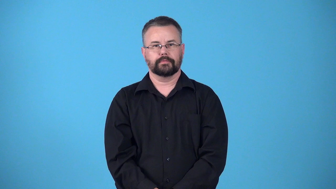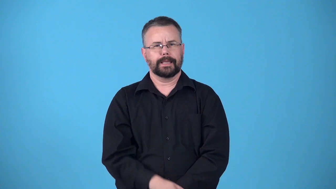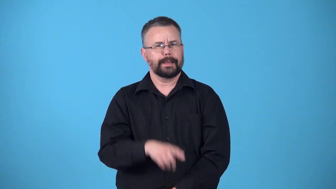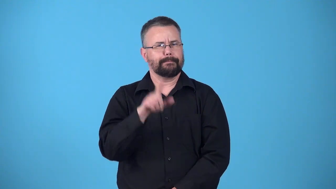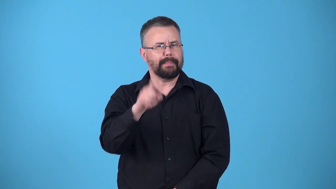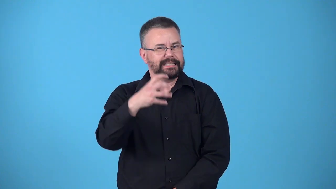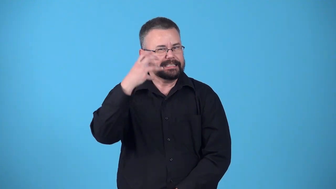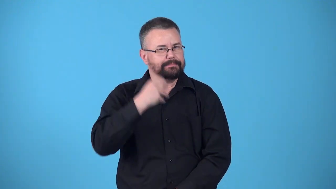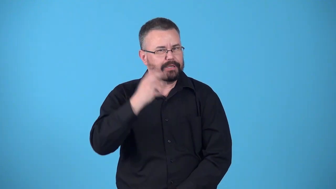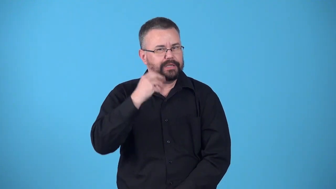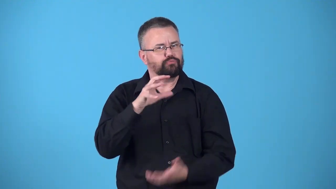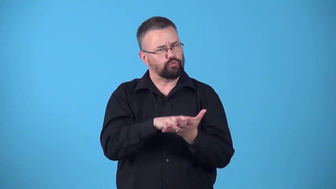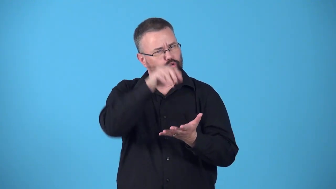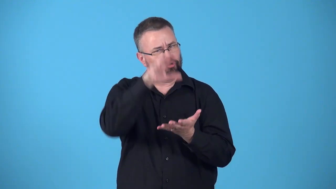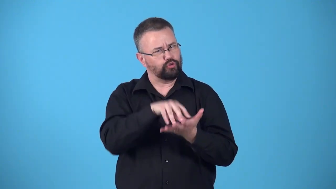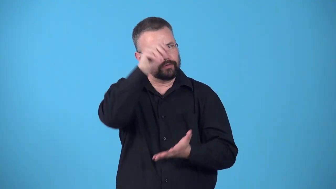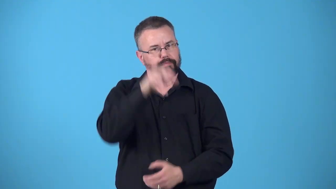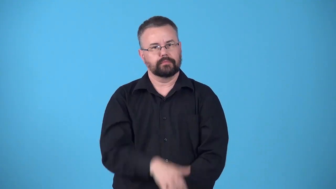can't learn to swim without getting in the water, you